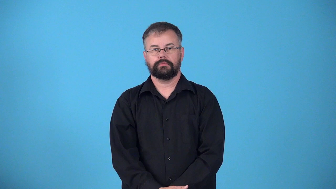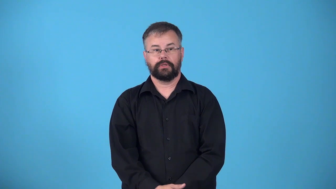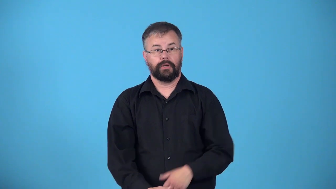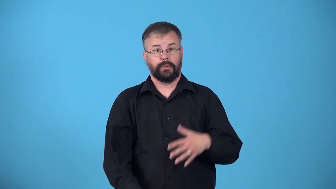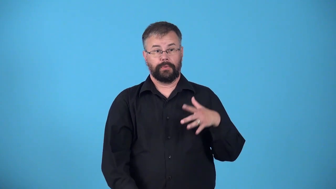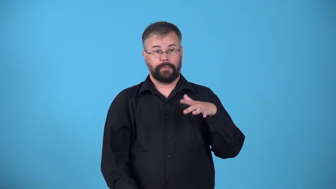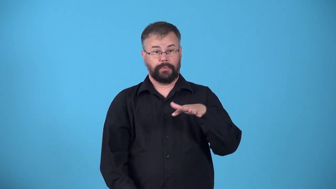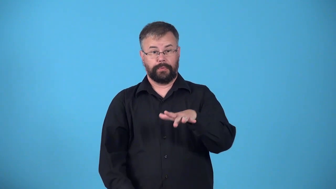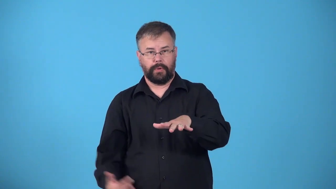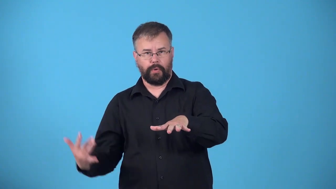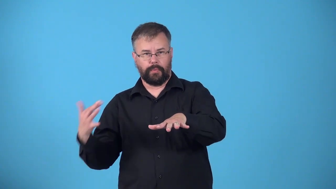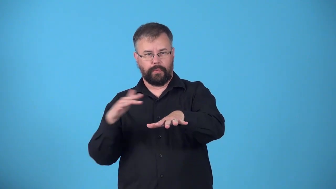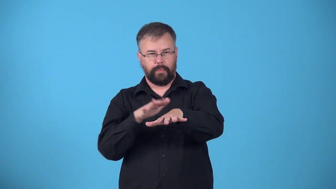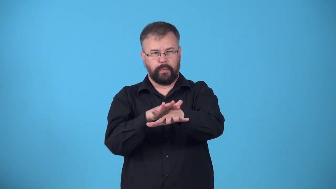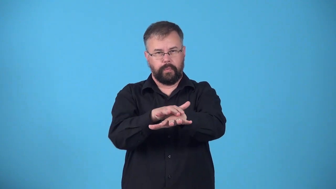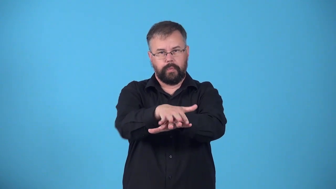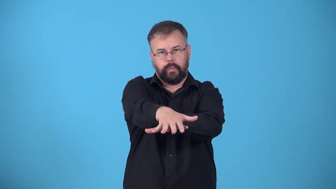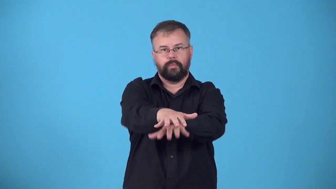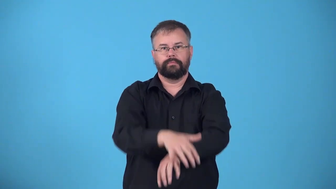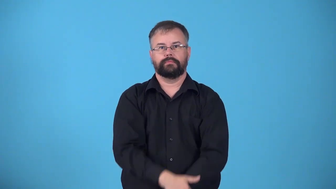inpouring,inflow,influx